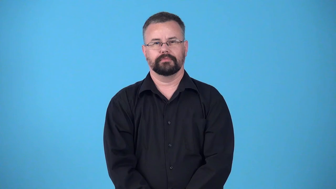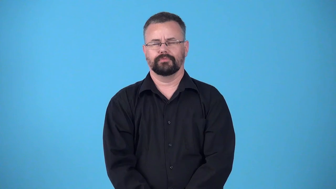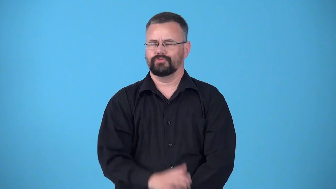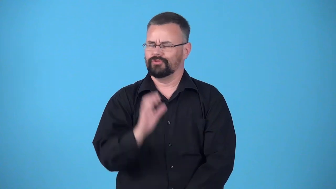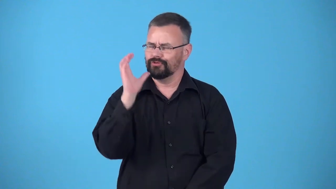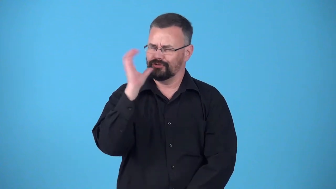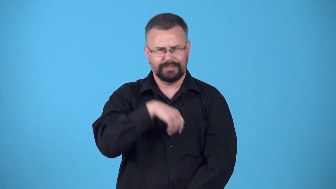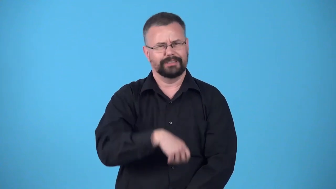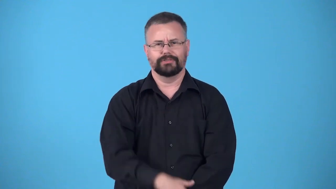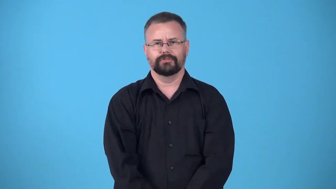damndest